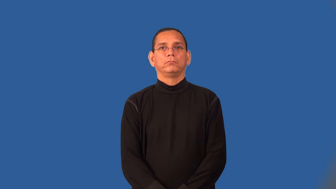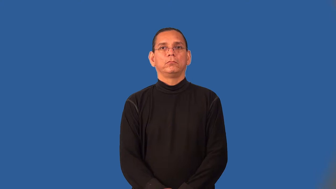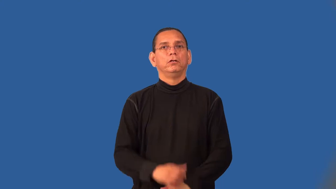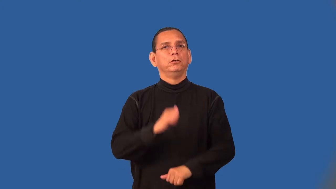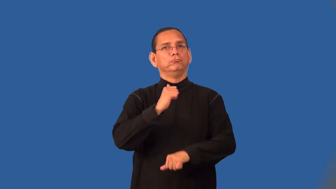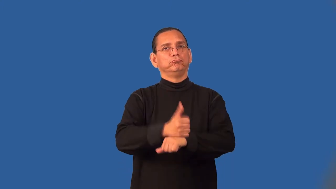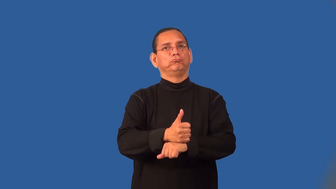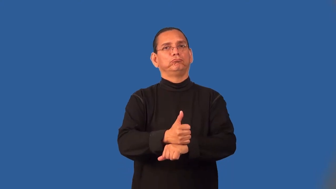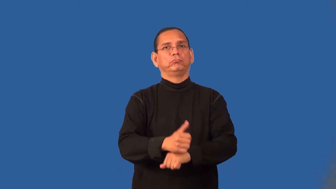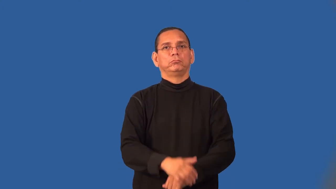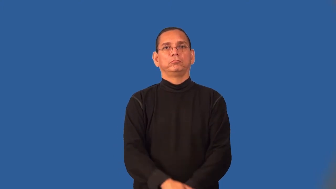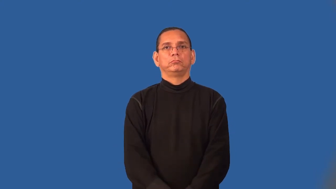set-establish